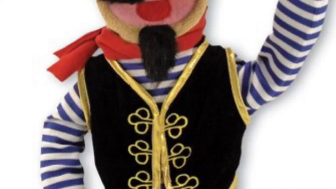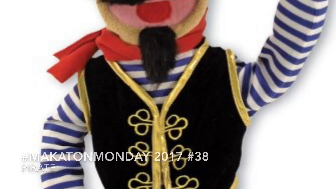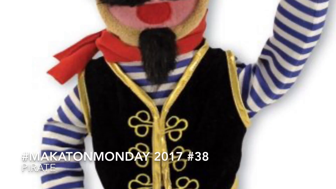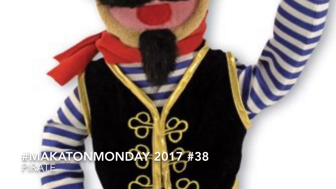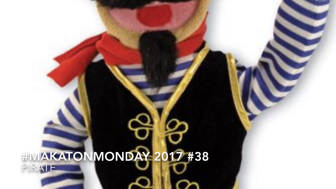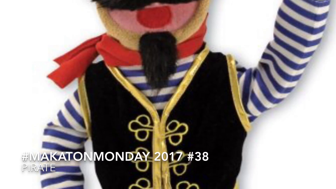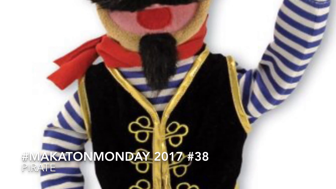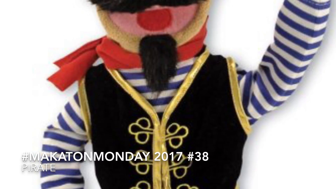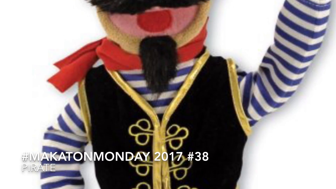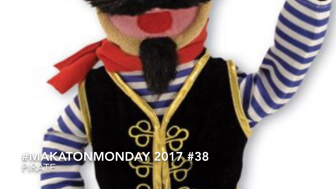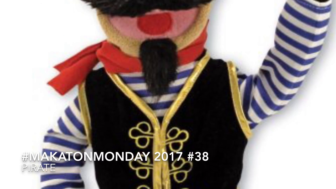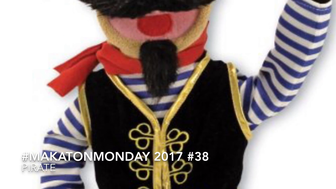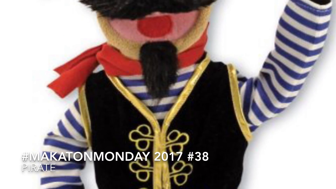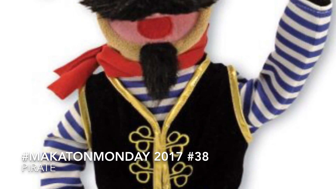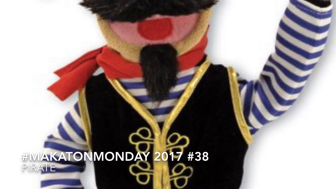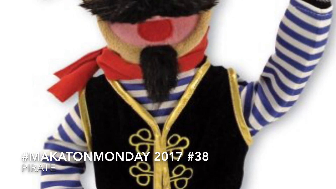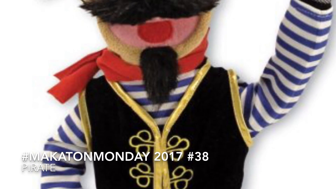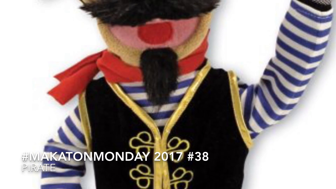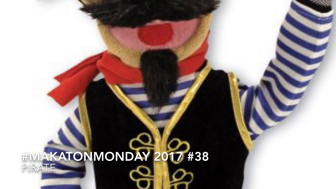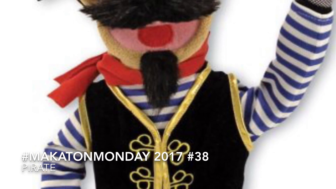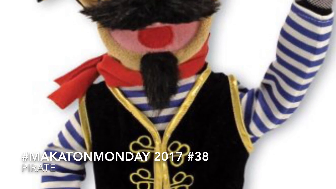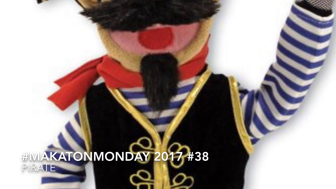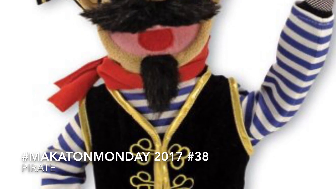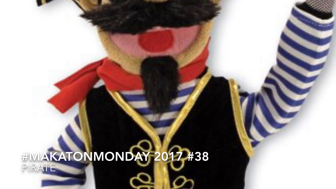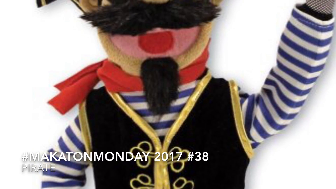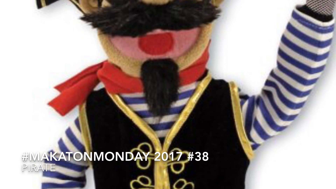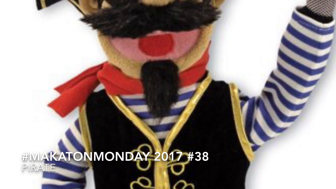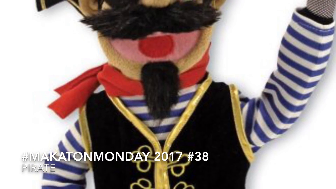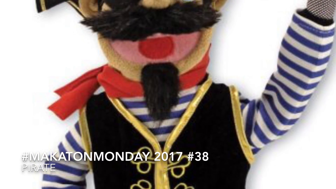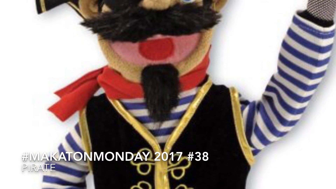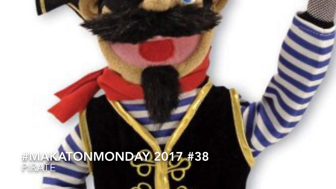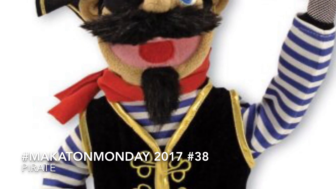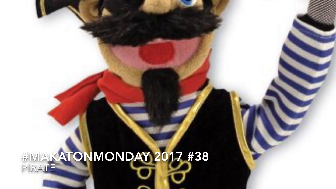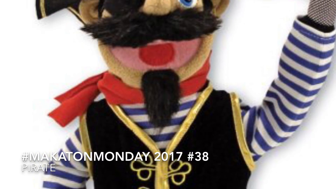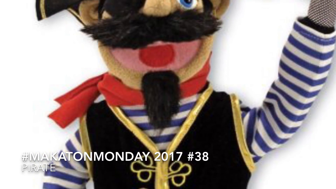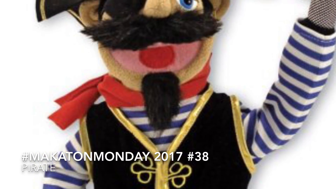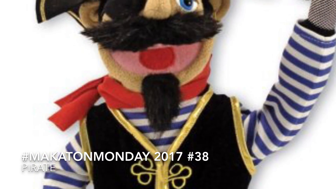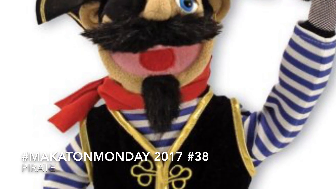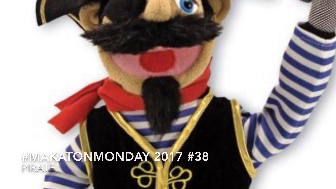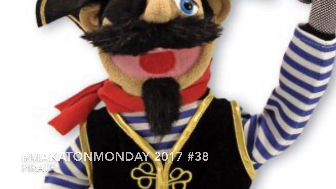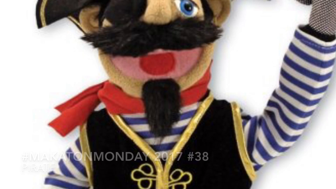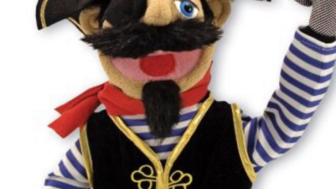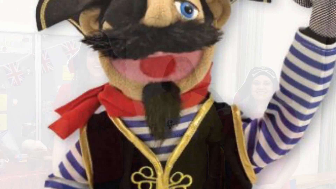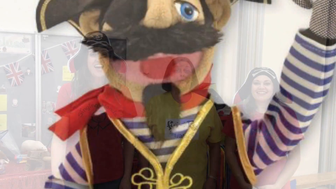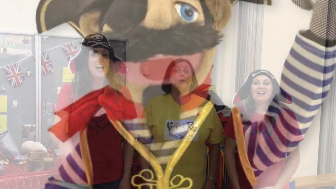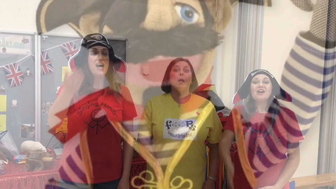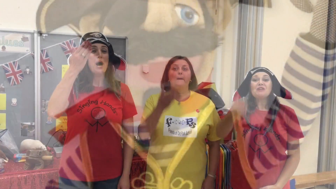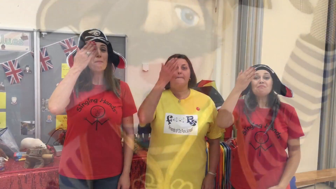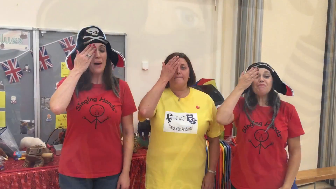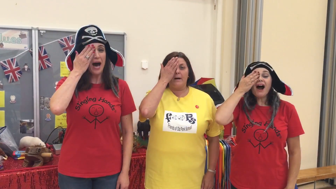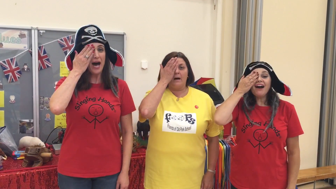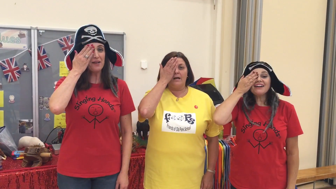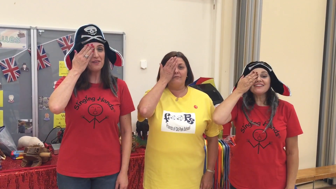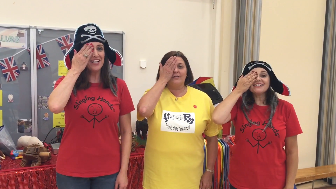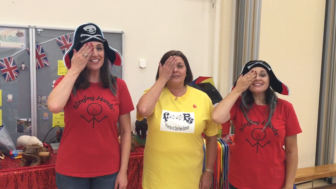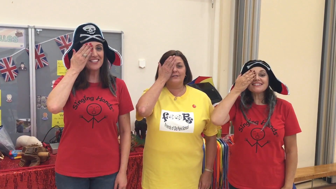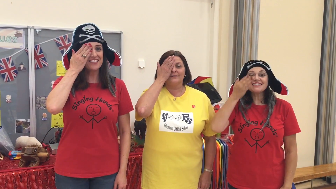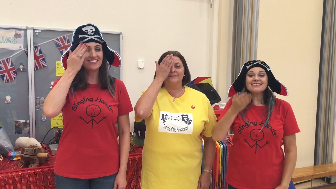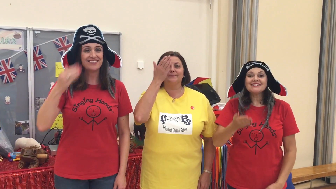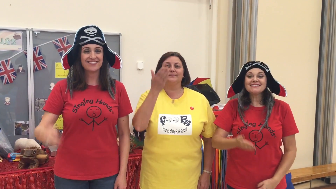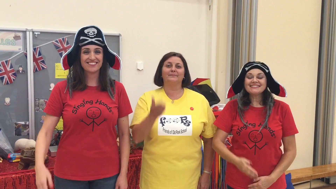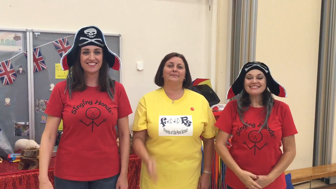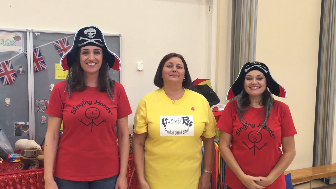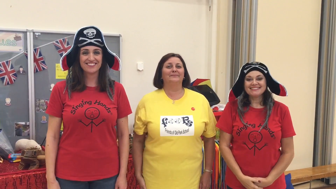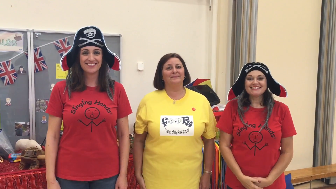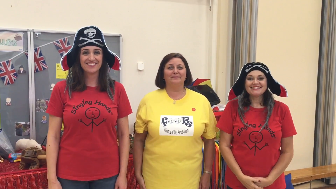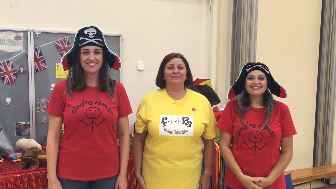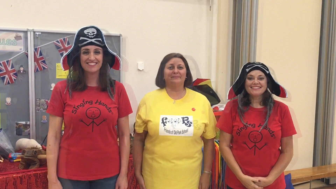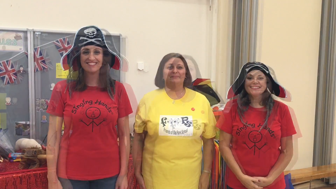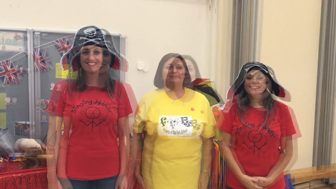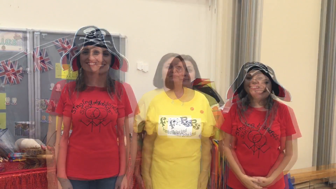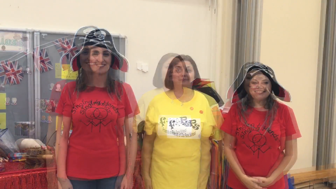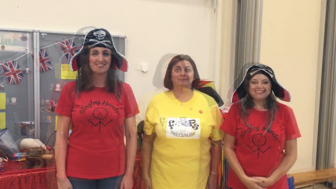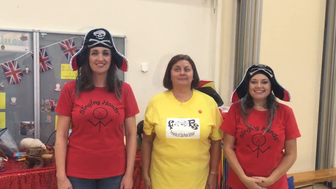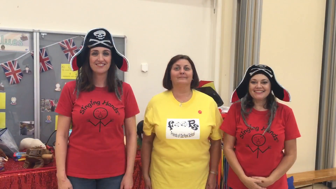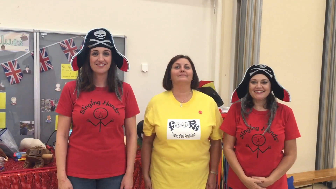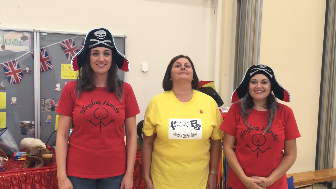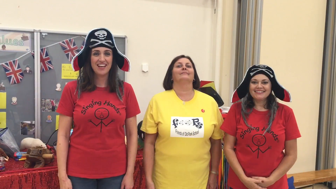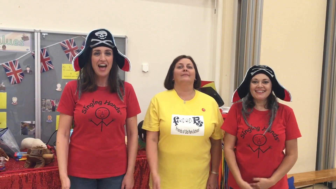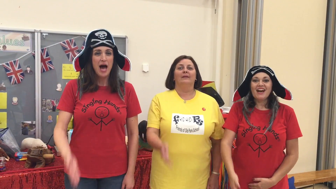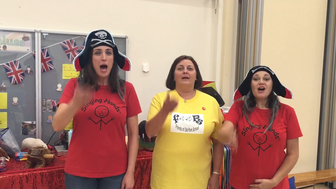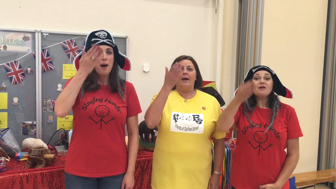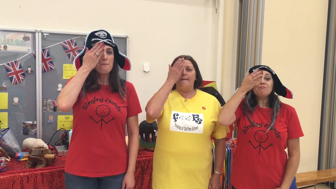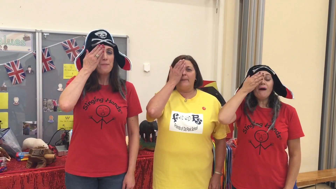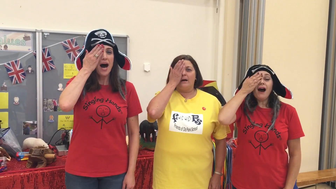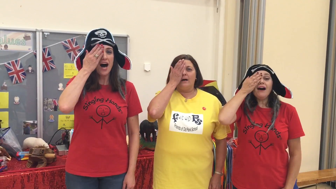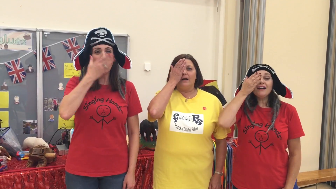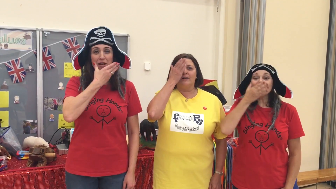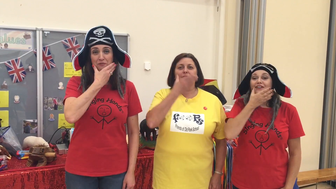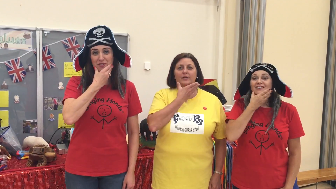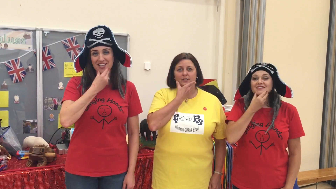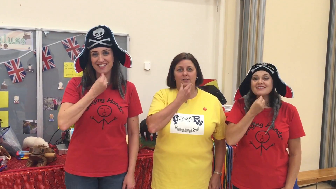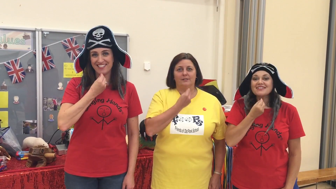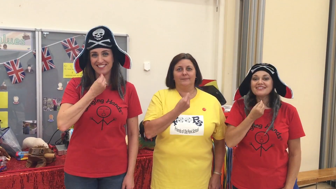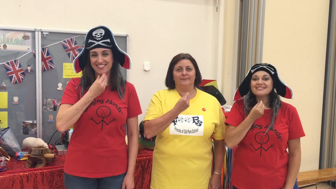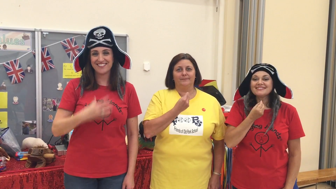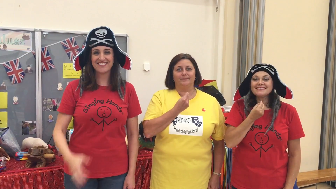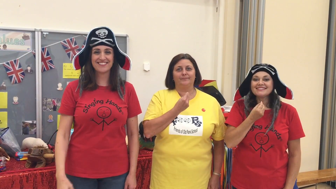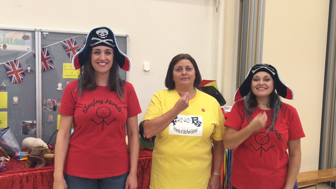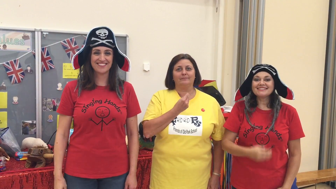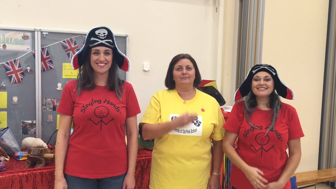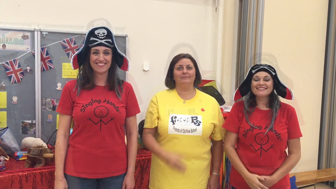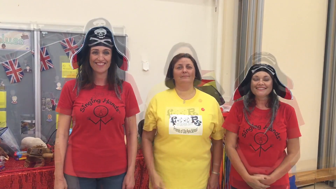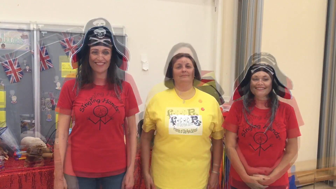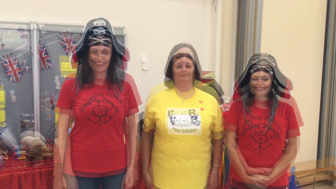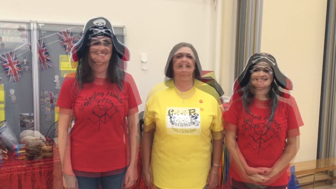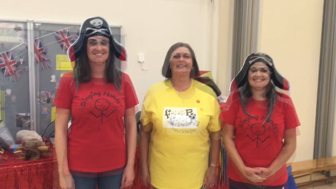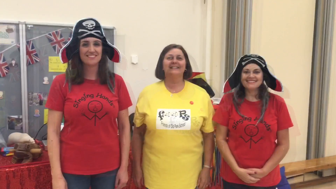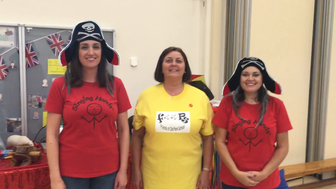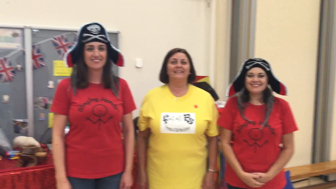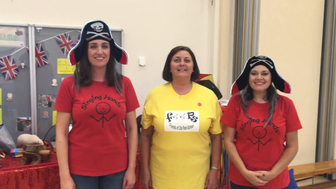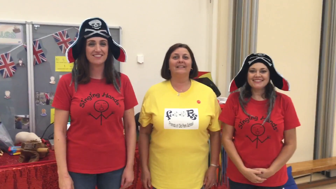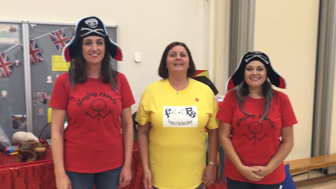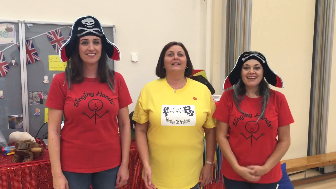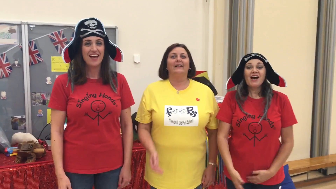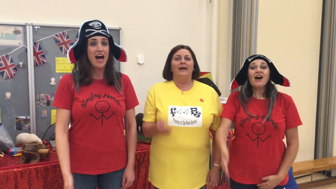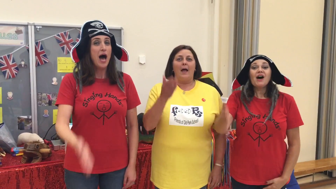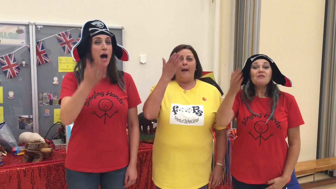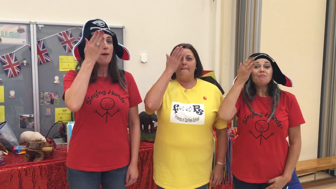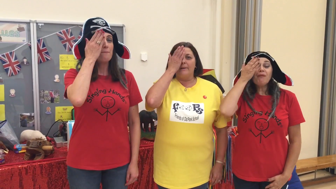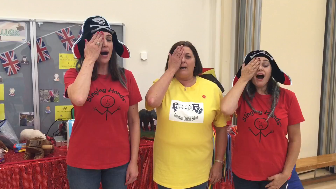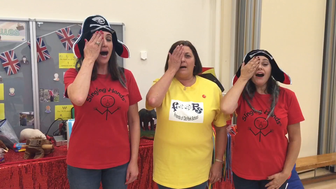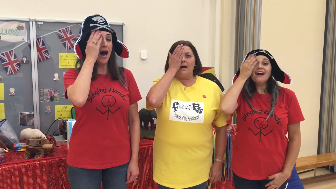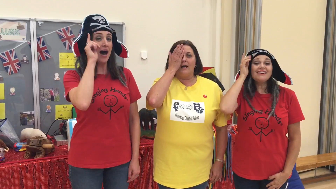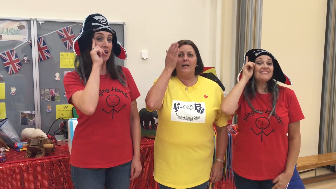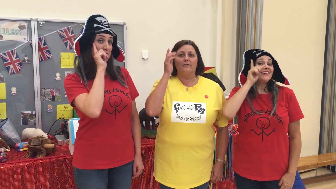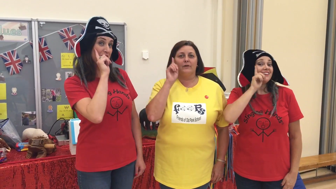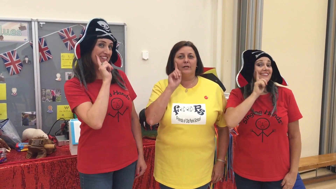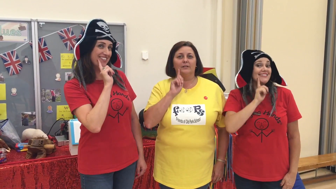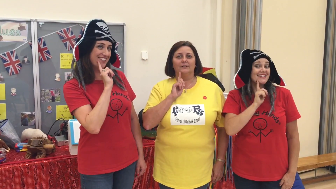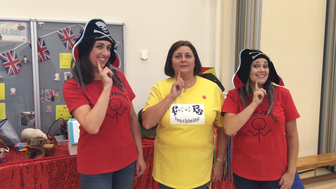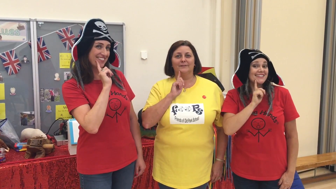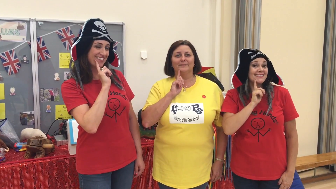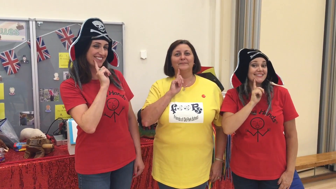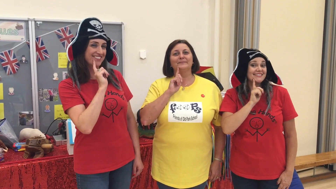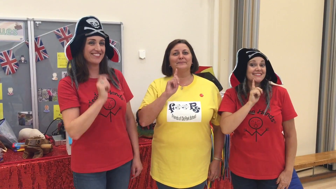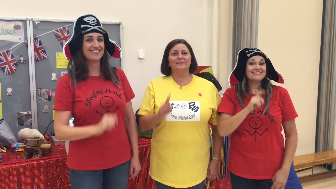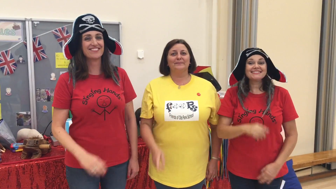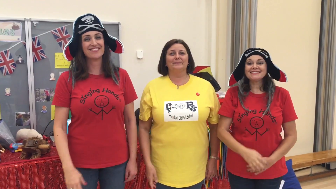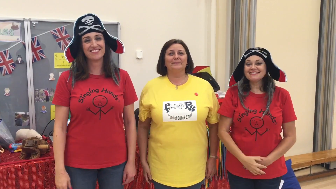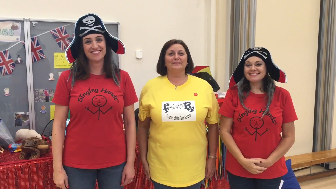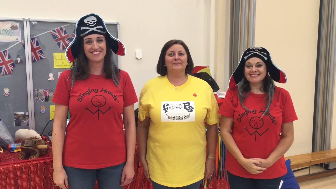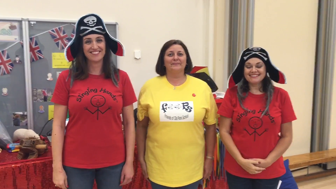PIRATE